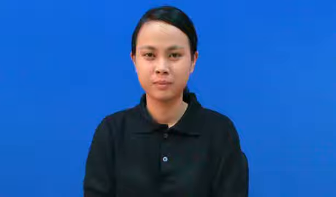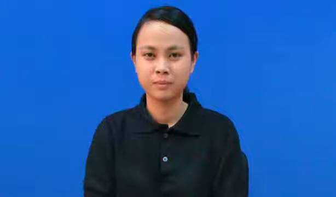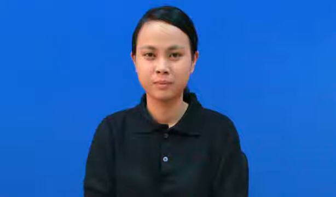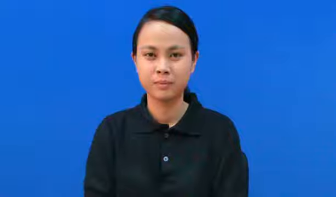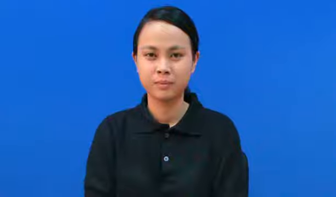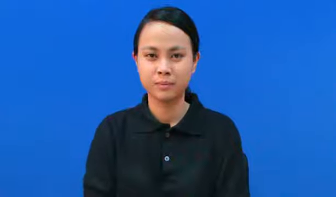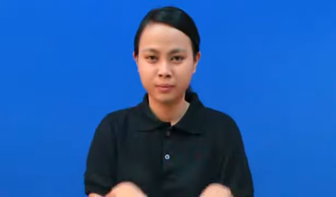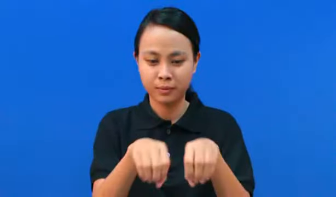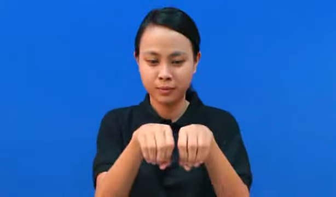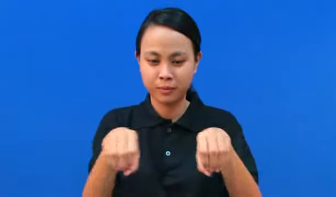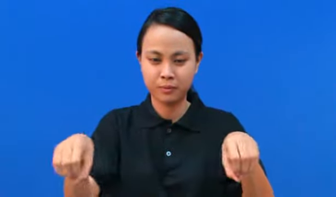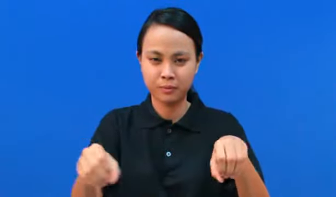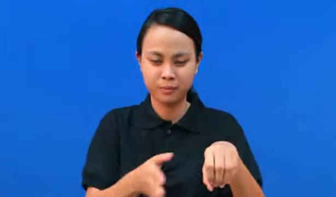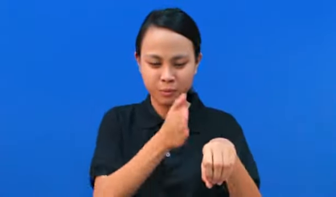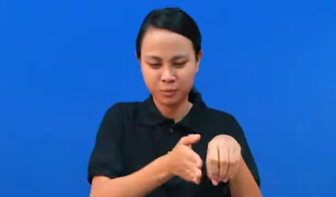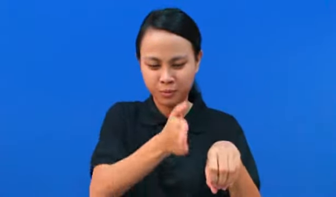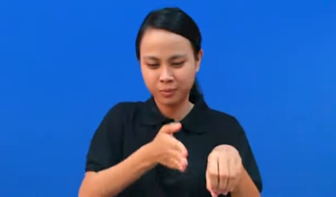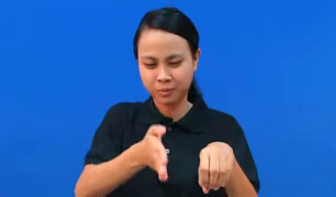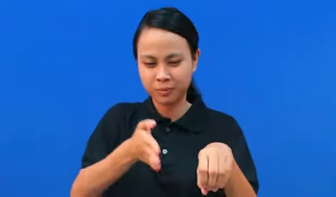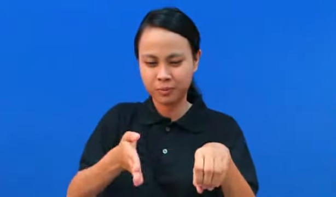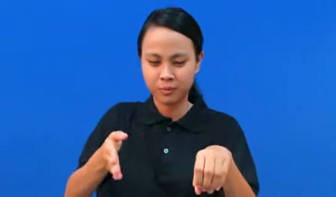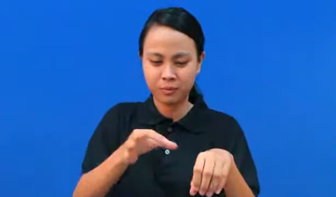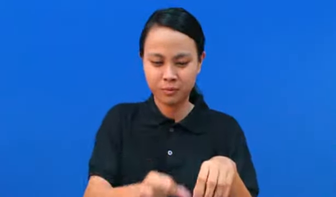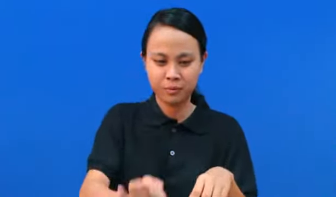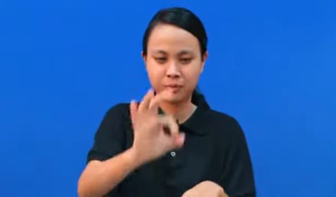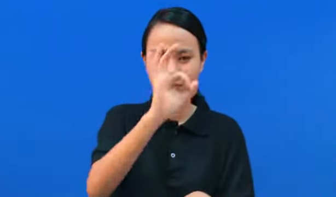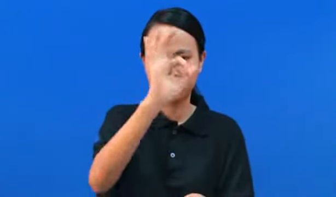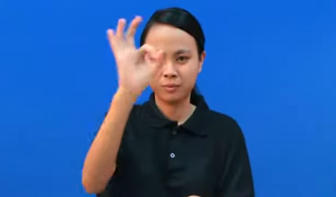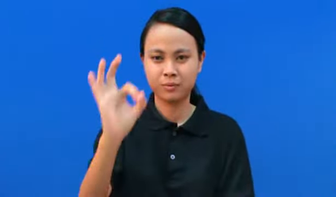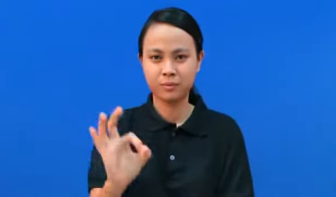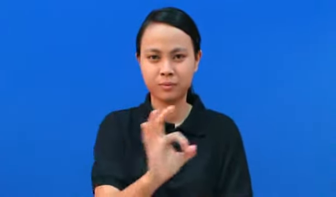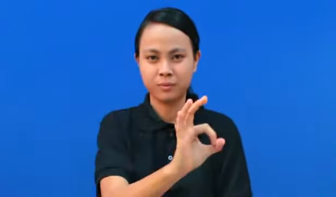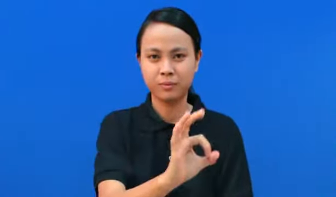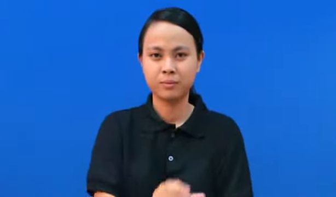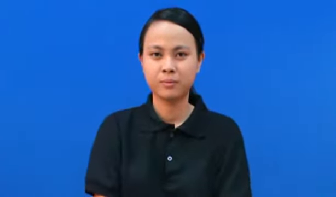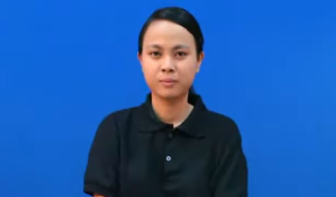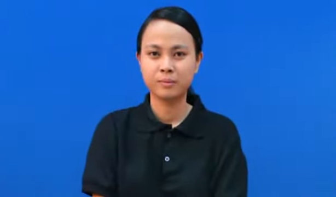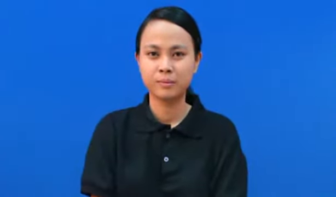rondelle